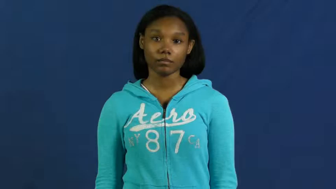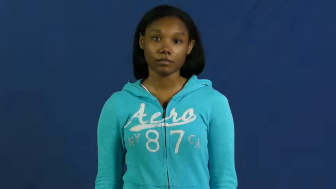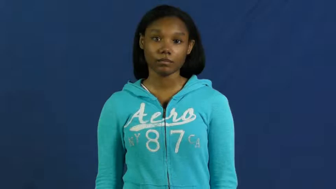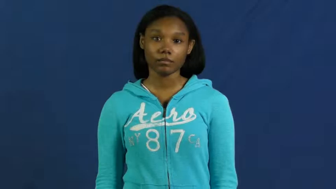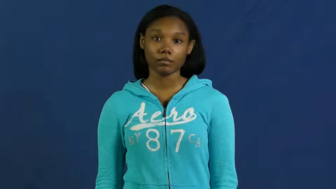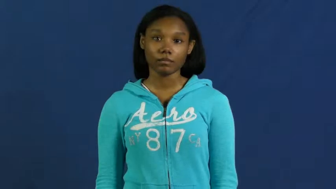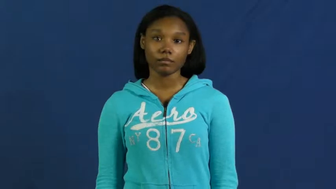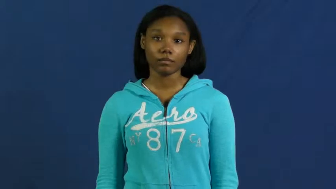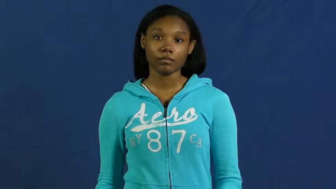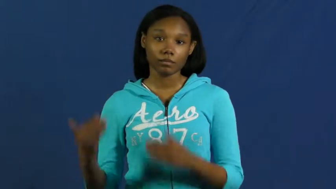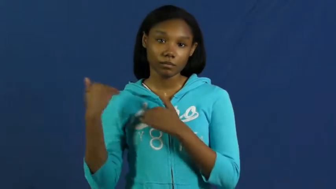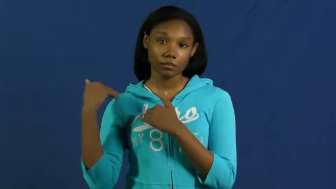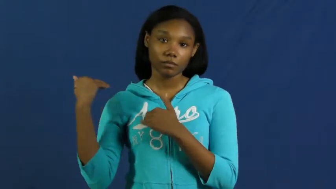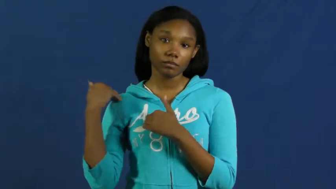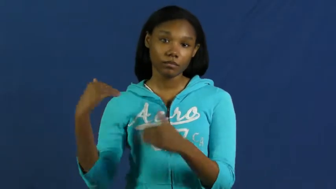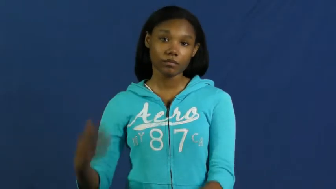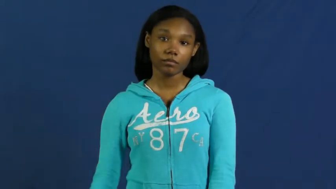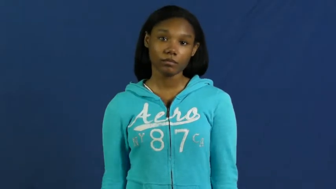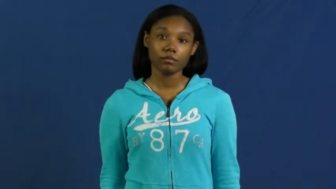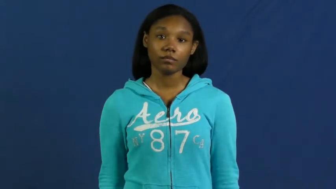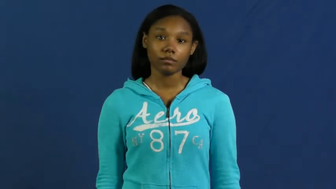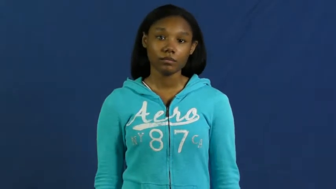responsible,accountable,answer for,mantle,duty